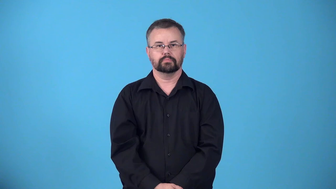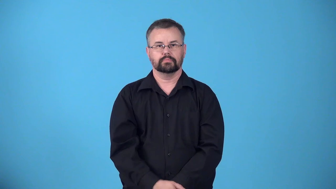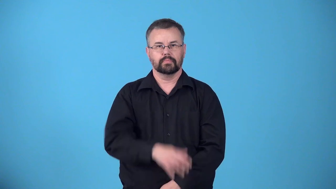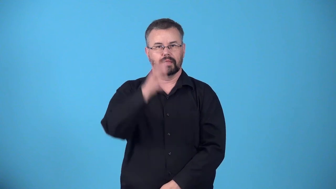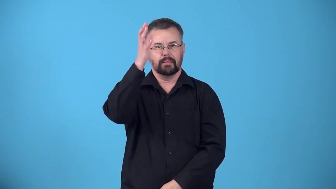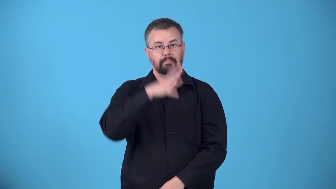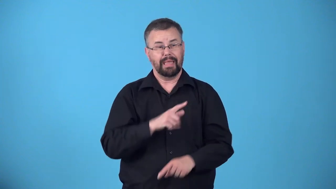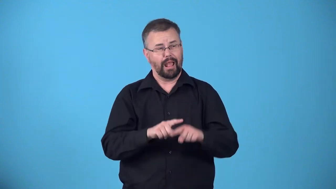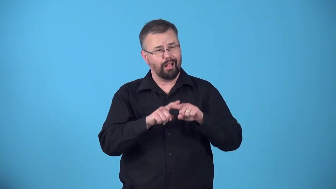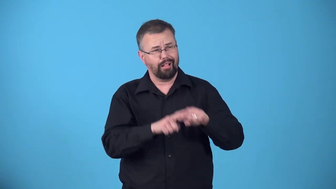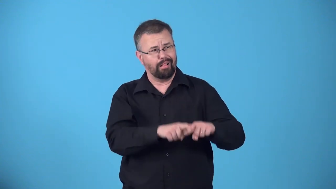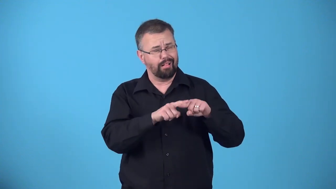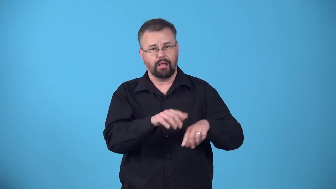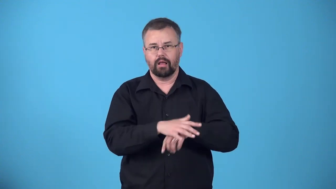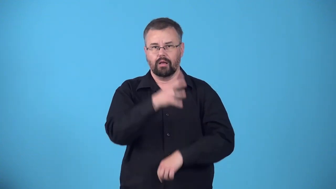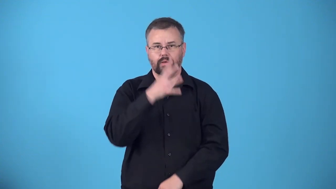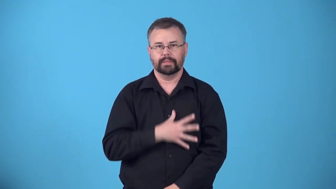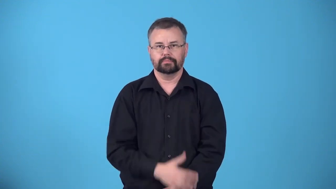apron strings